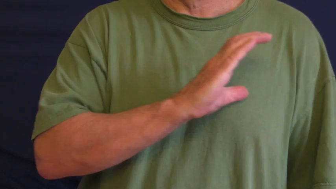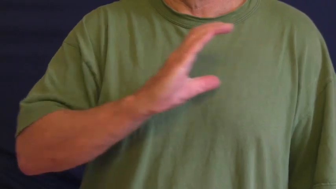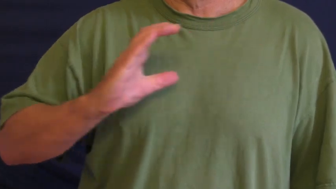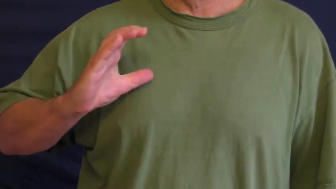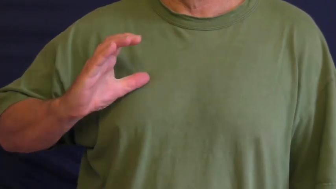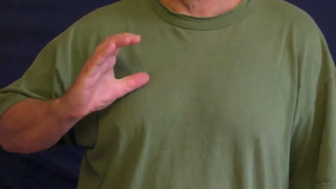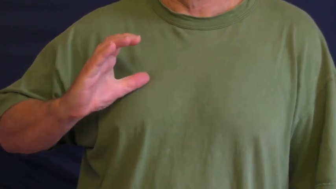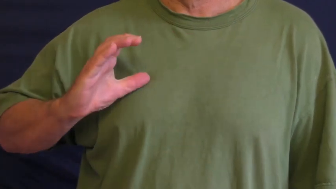Cedartown,GA,Clarkston,GA,Cleveland,OH